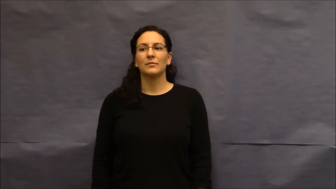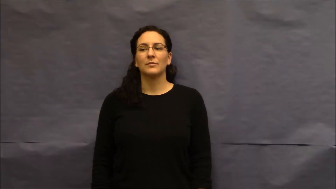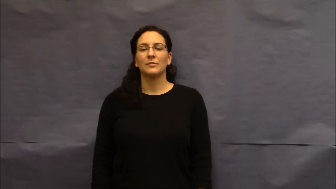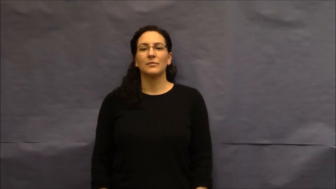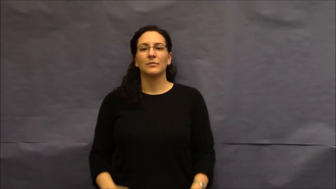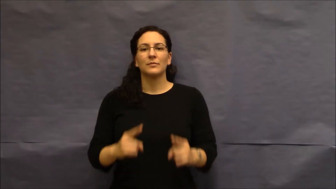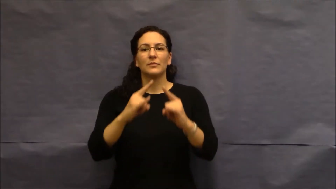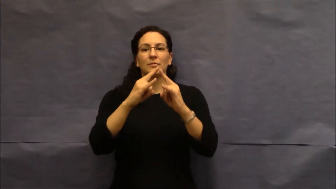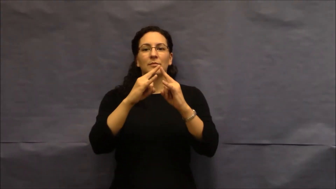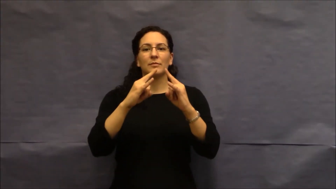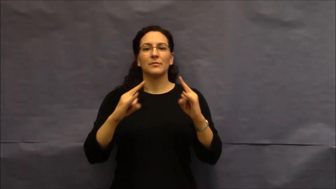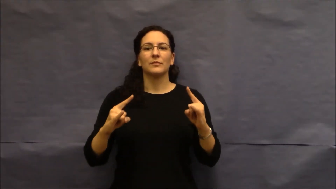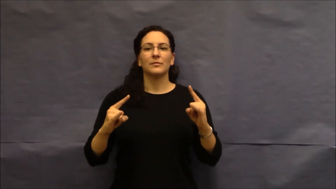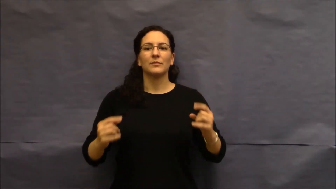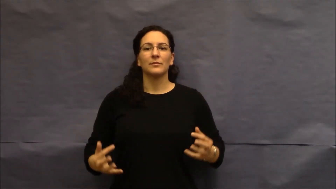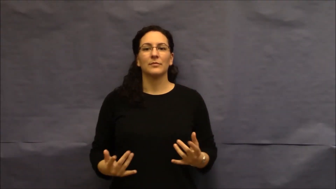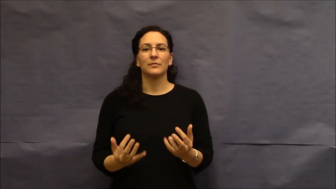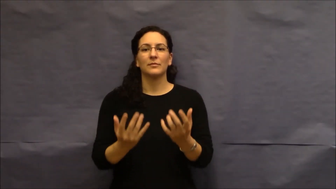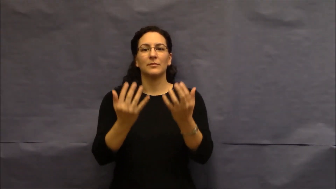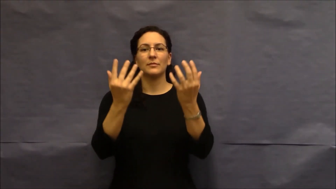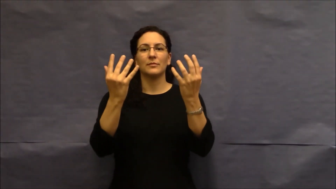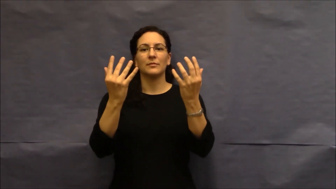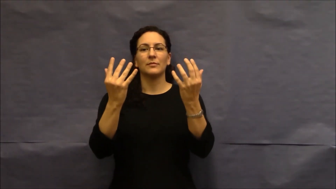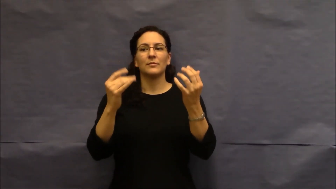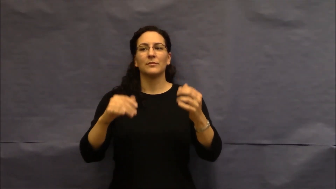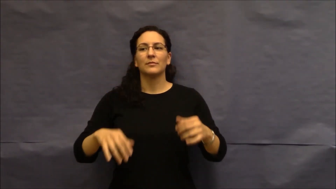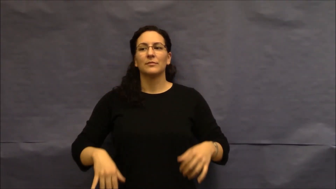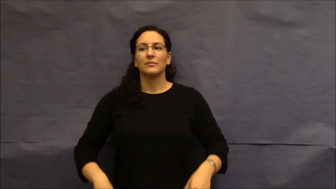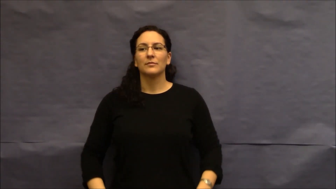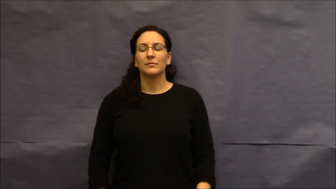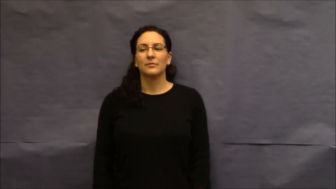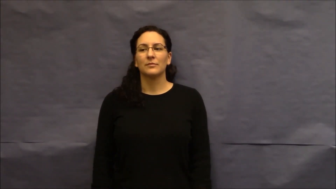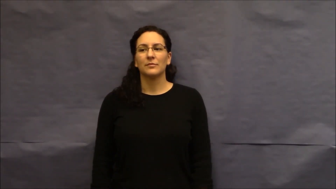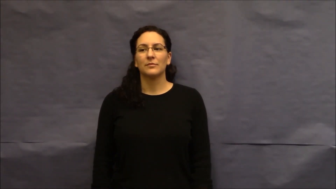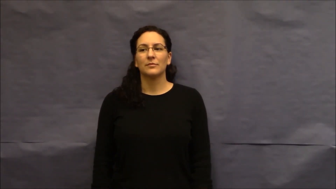Campfire